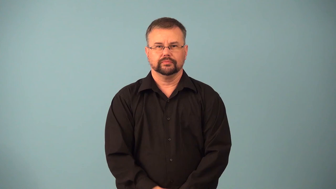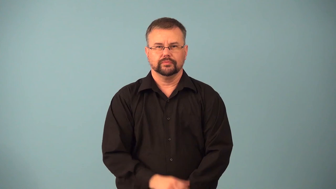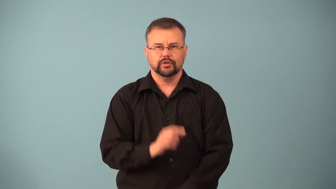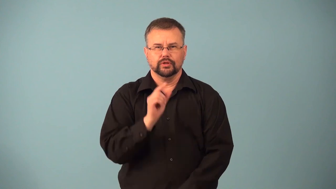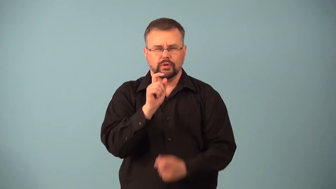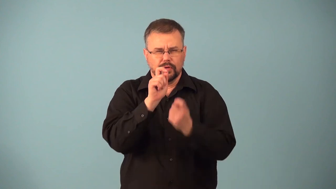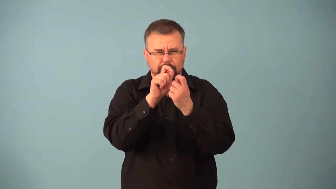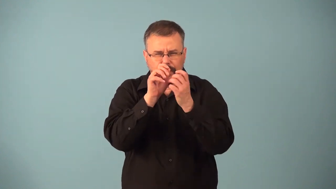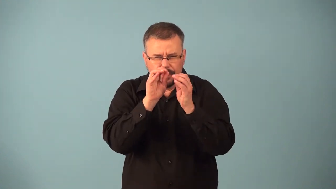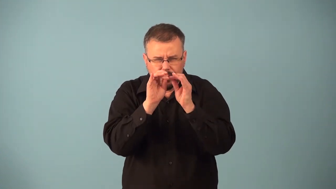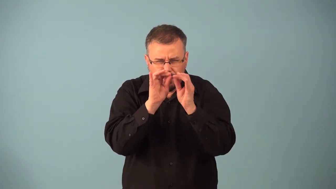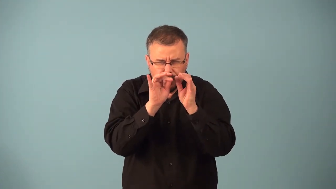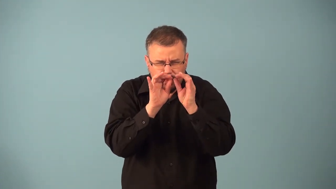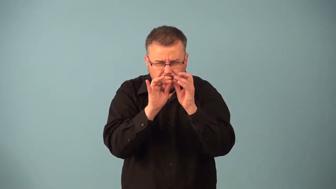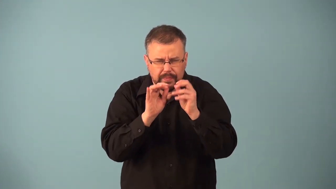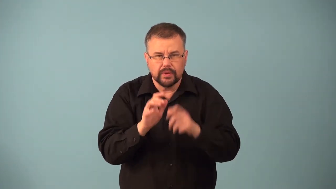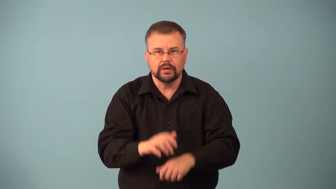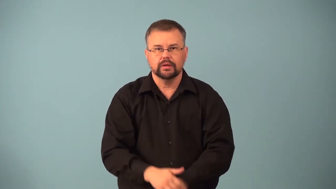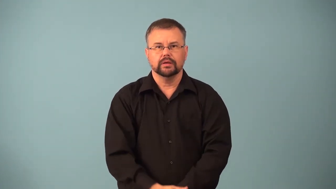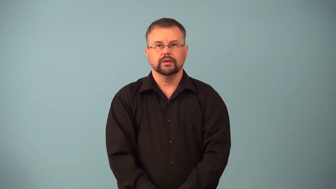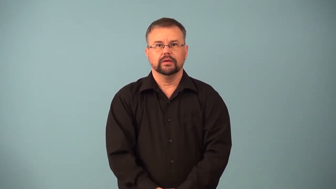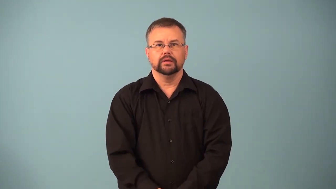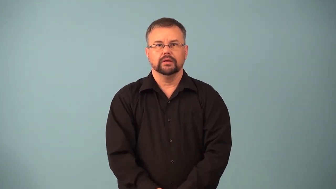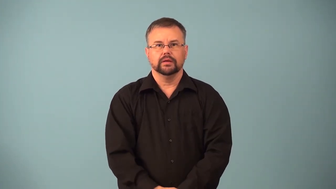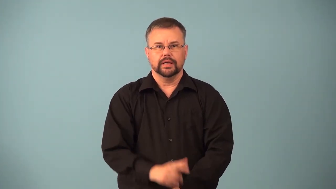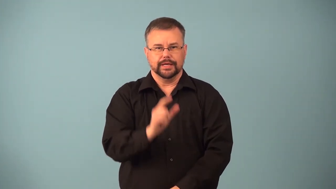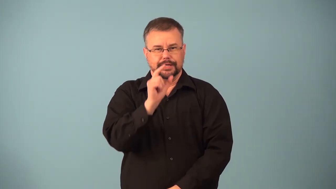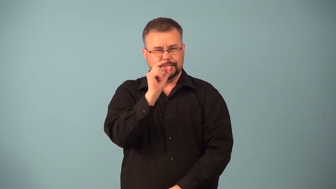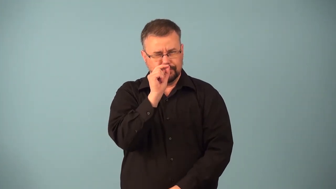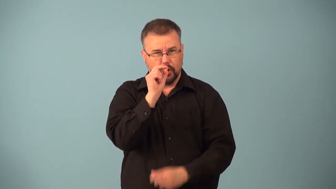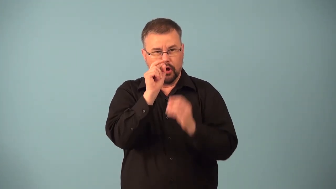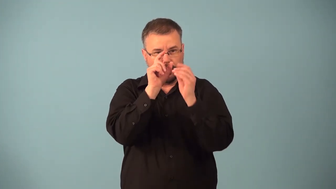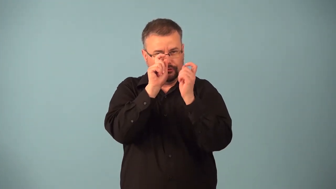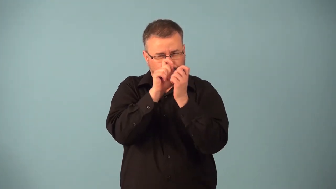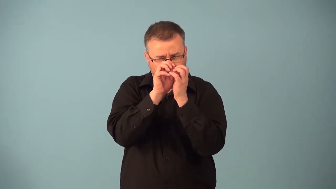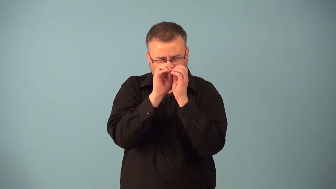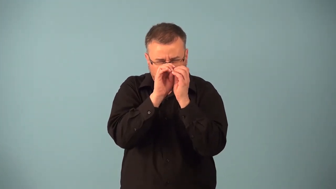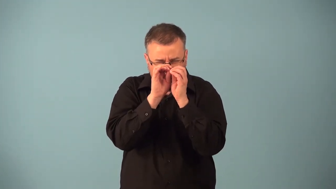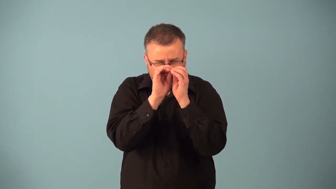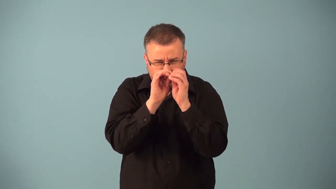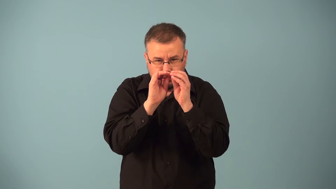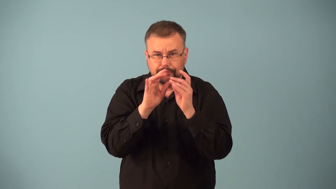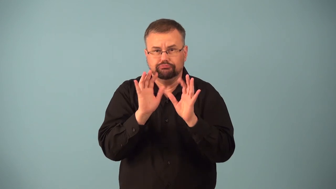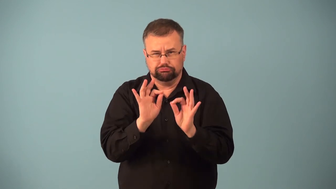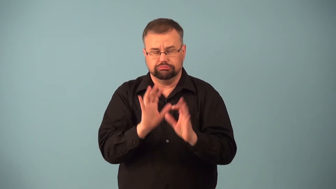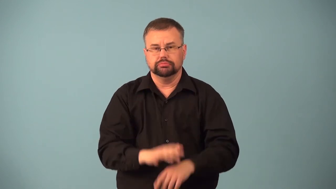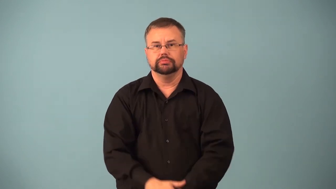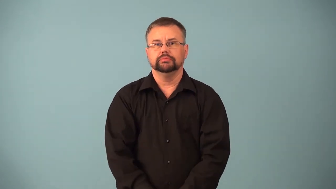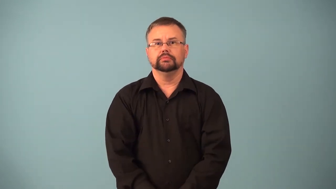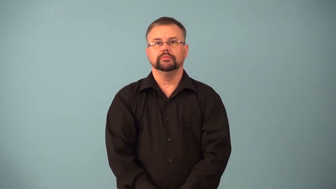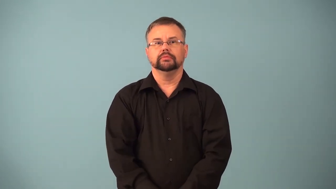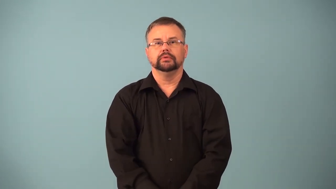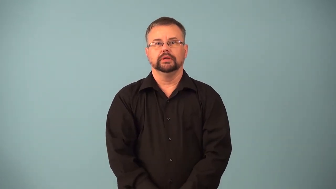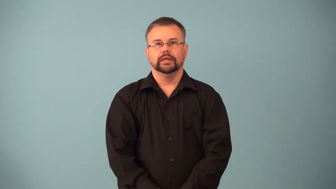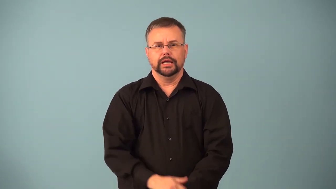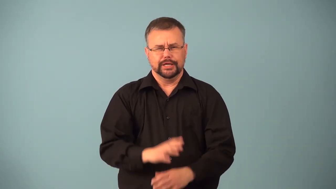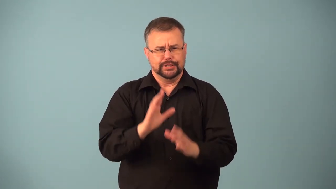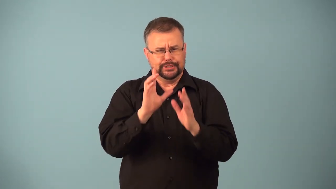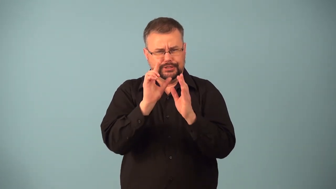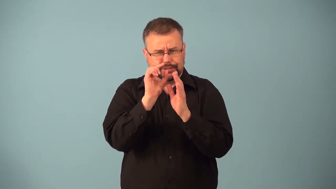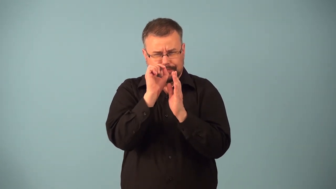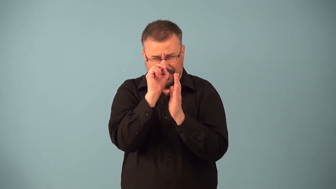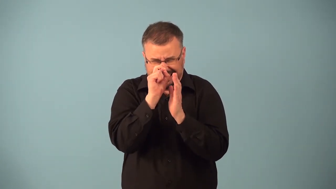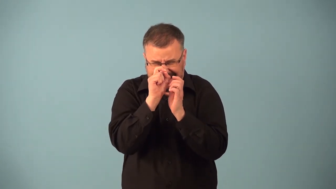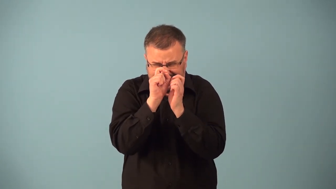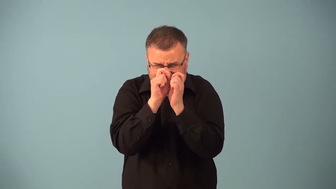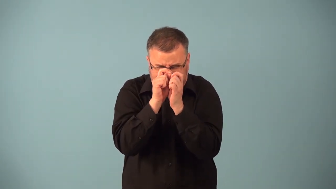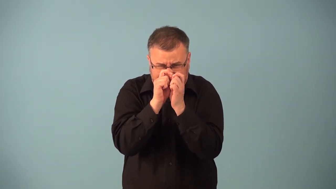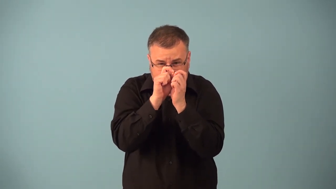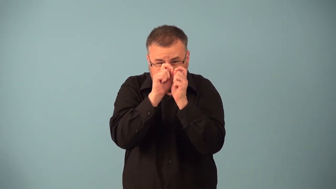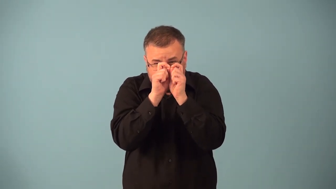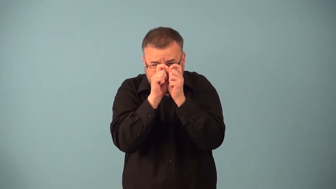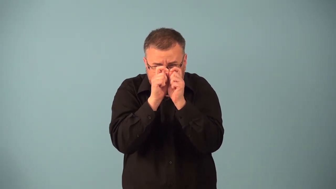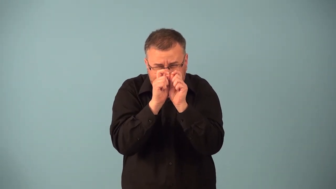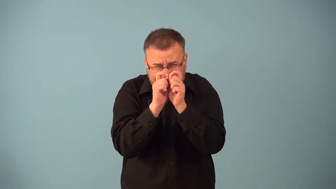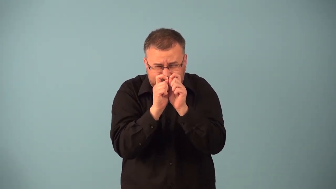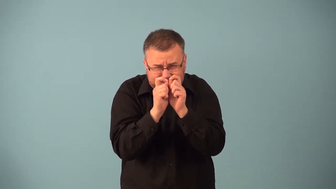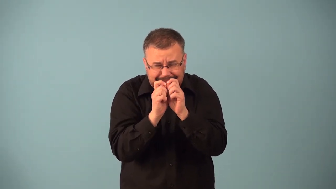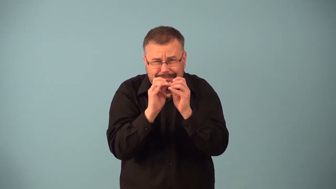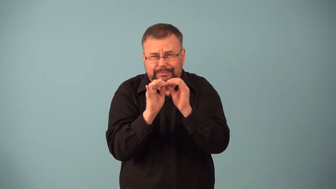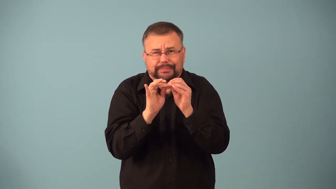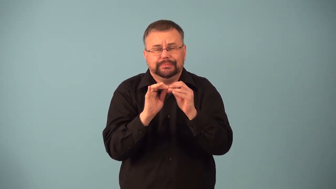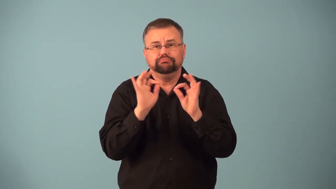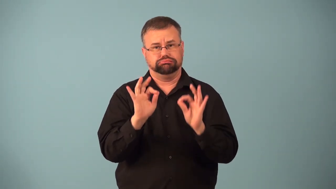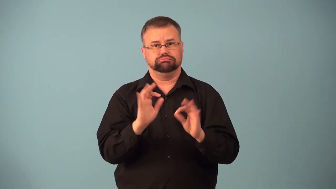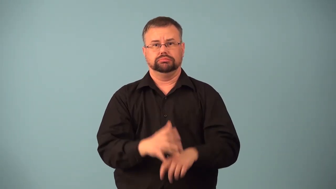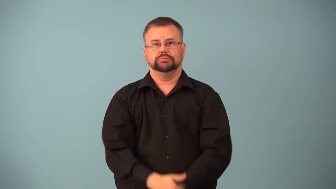fine,finer,finest-details